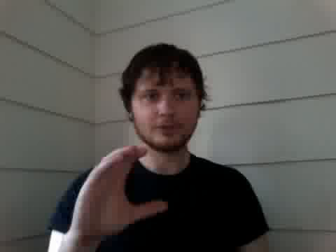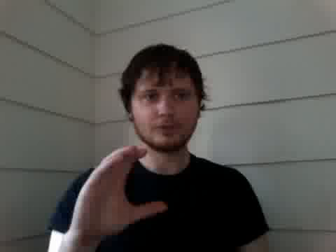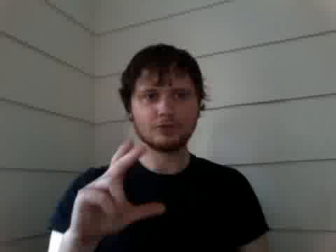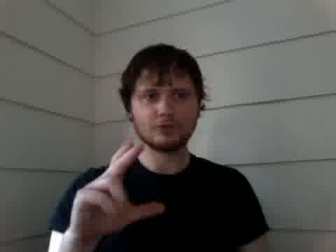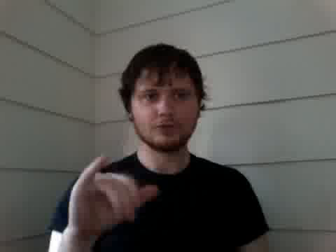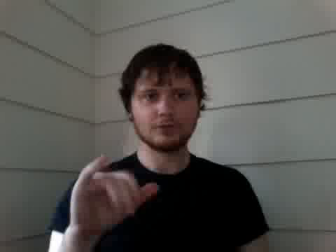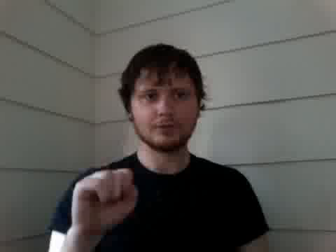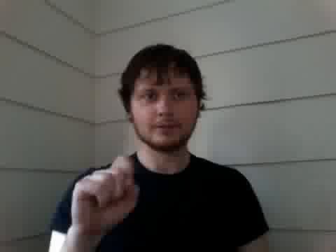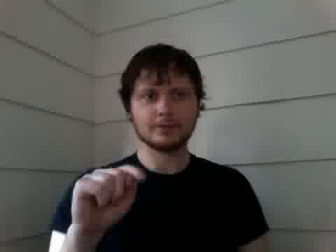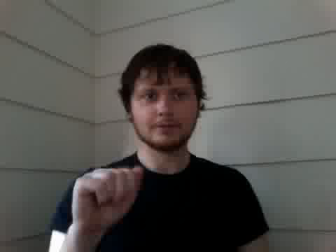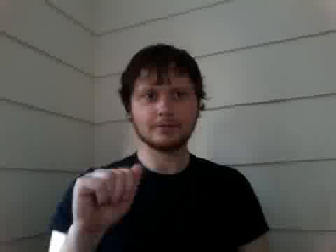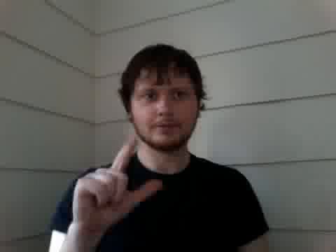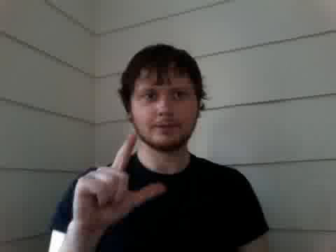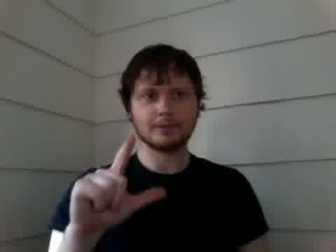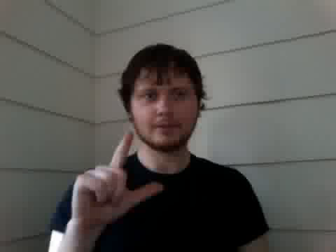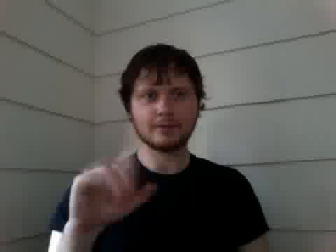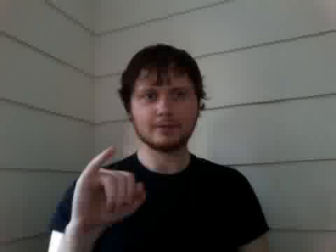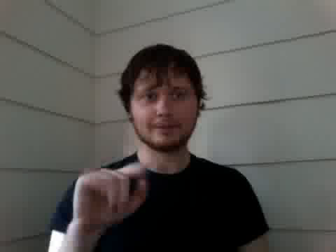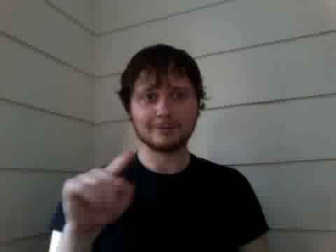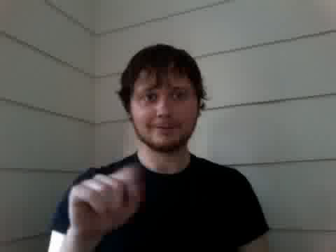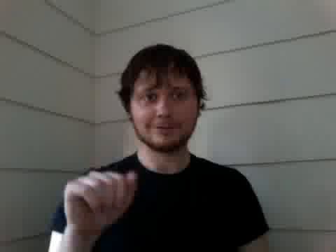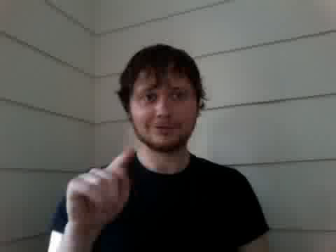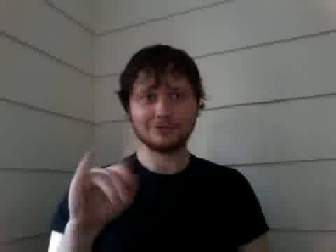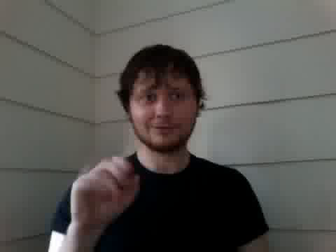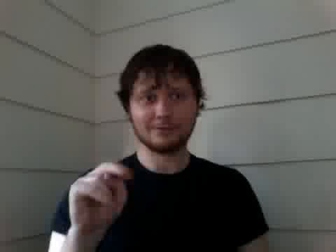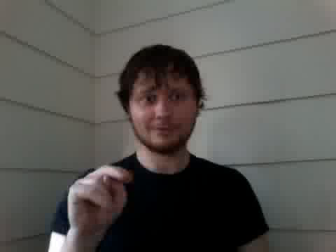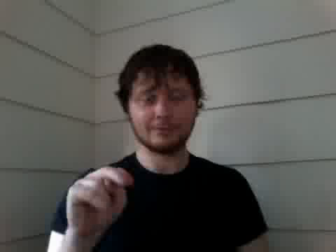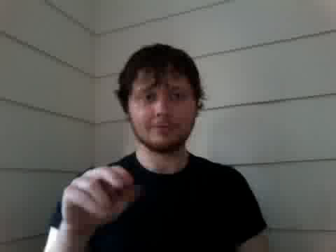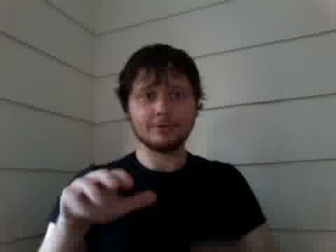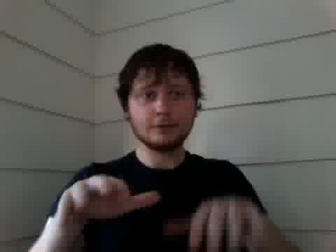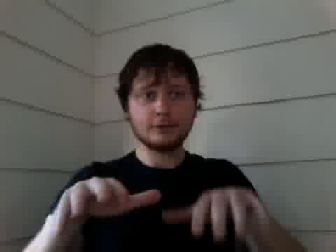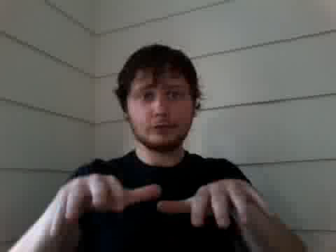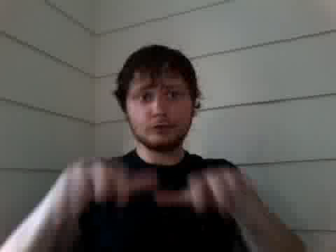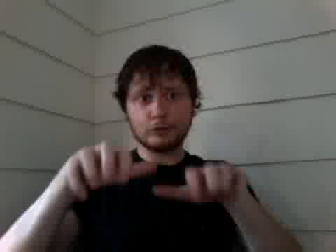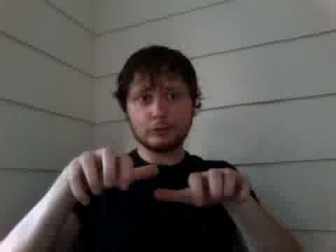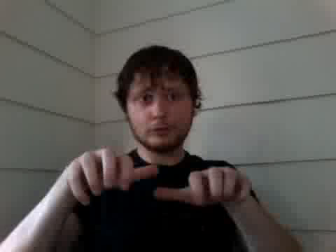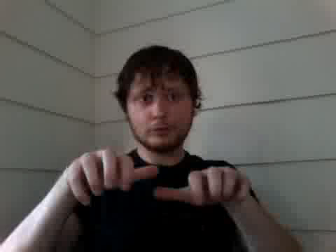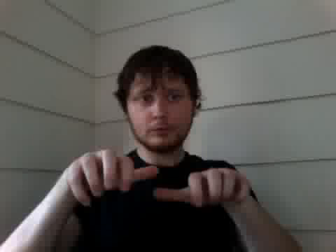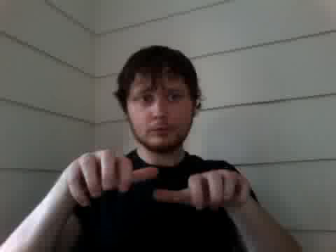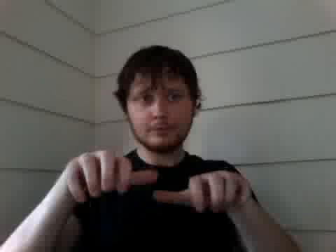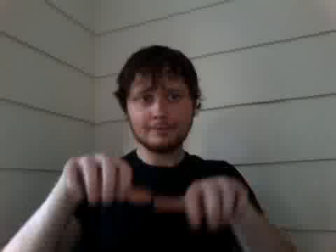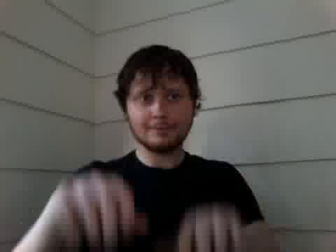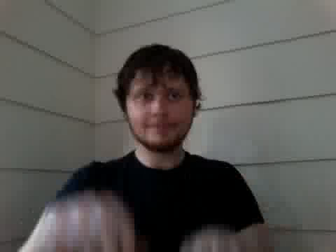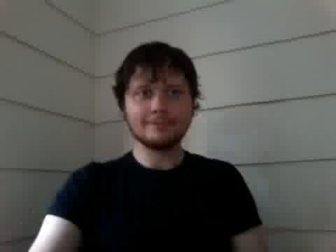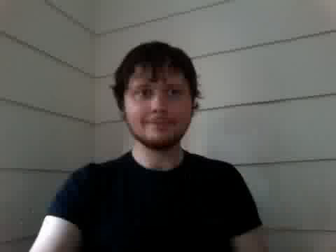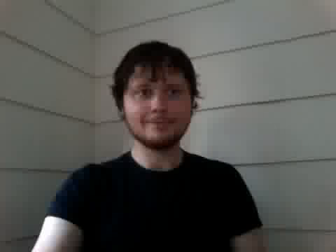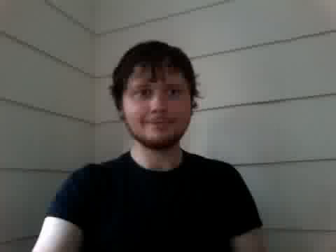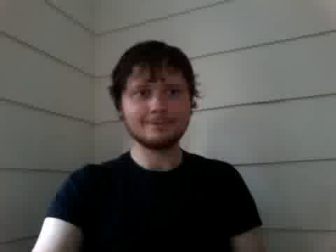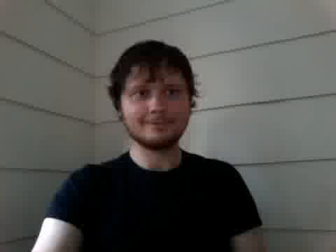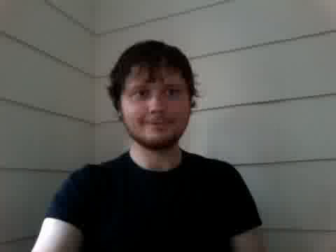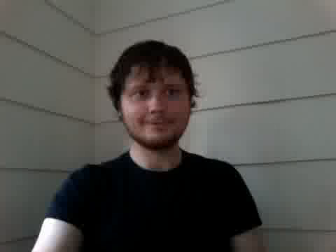Crystallization